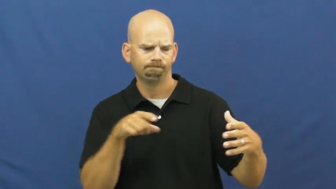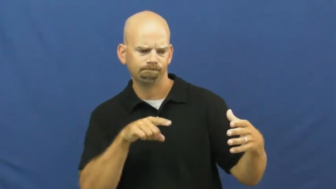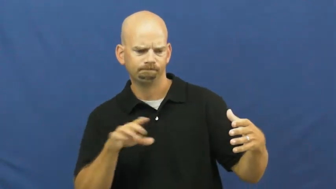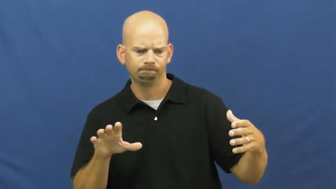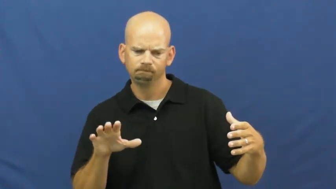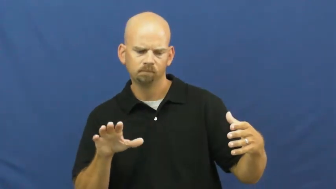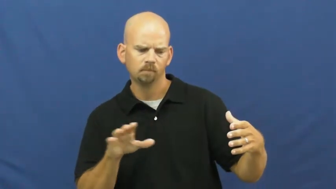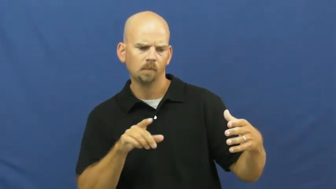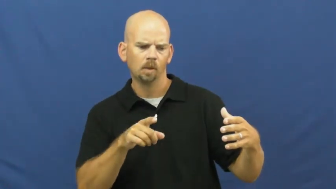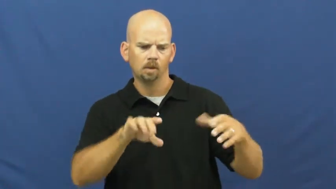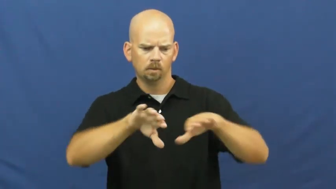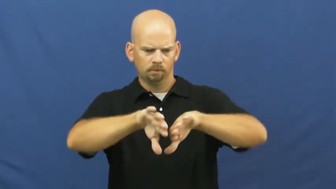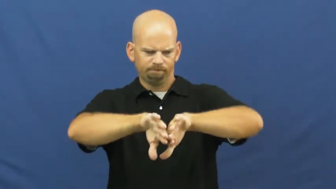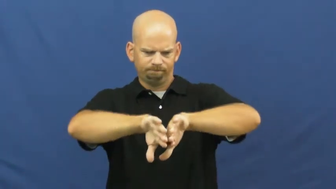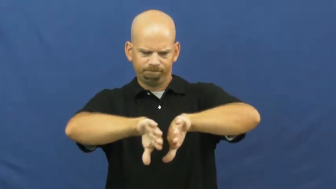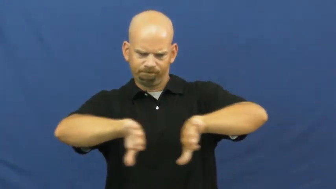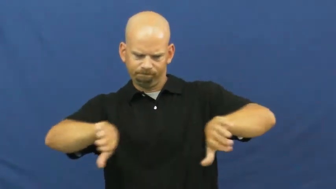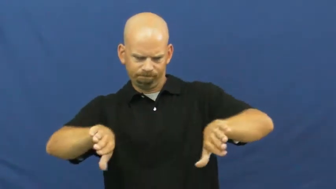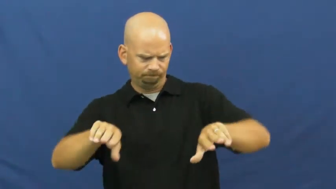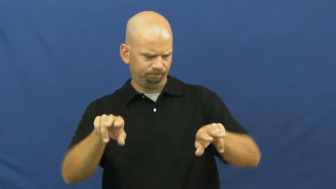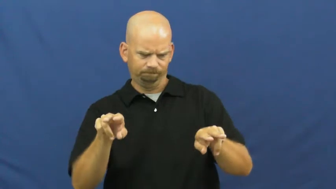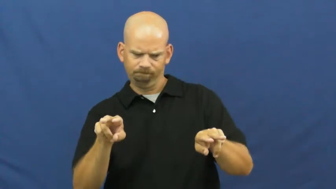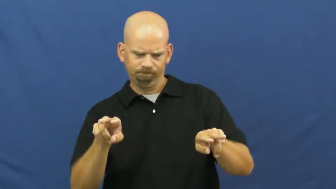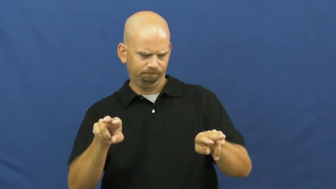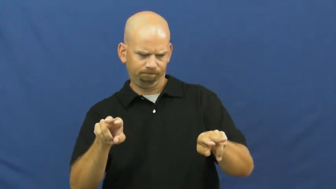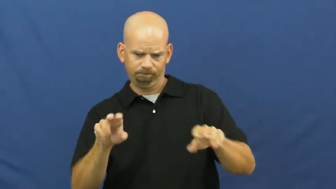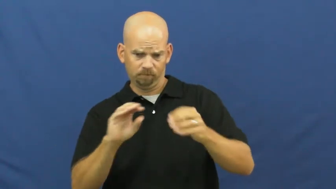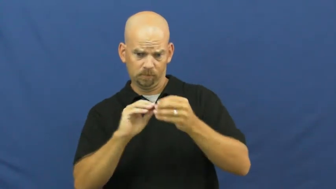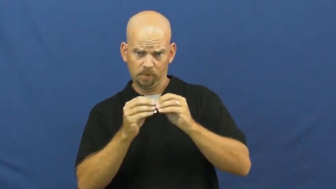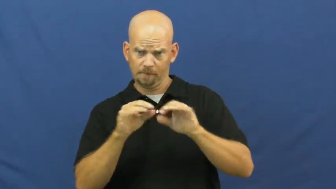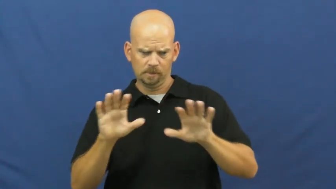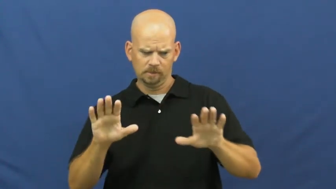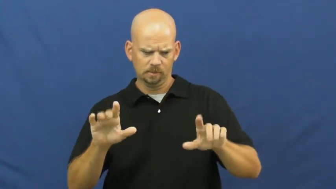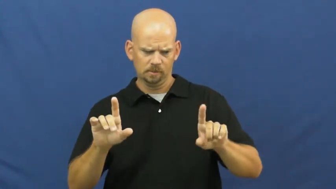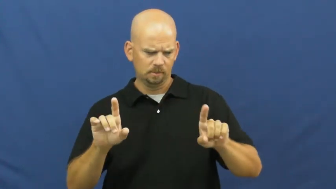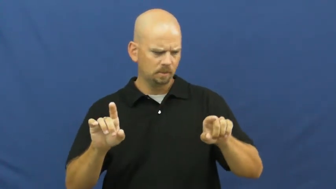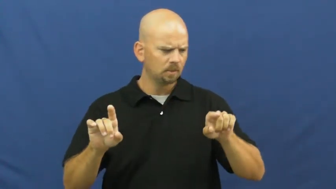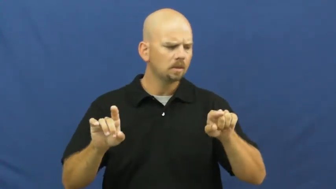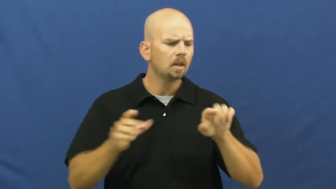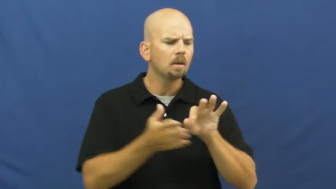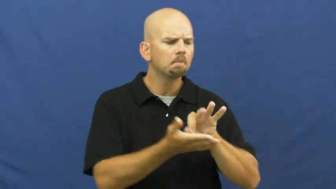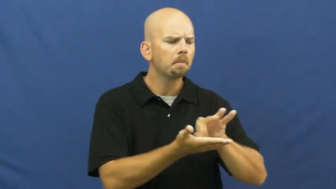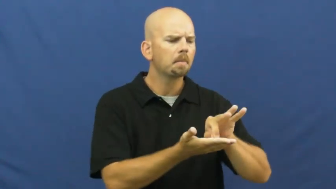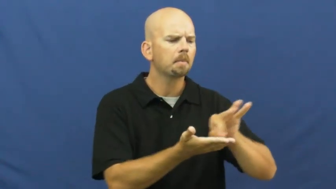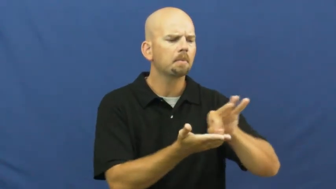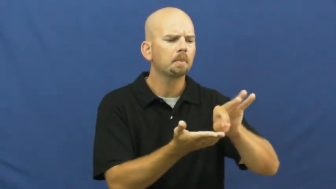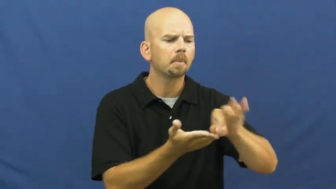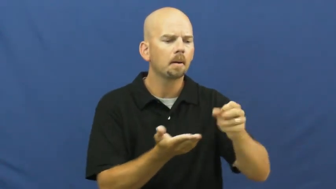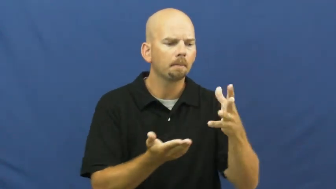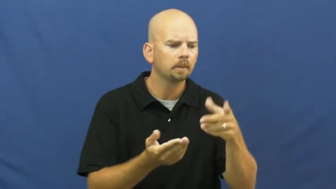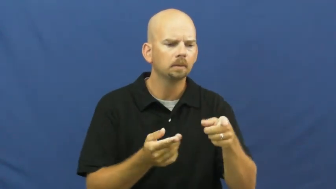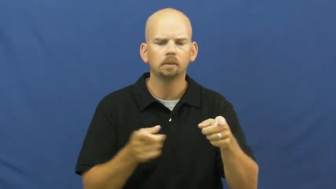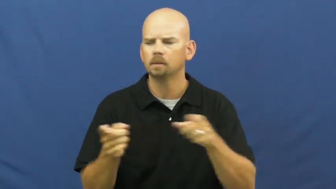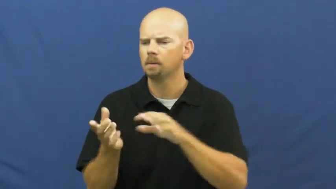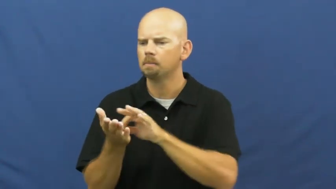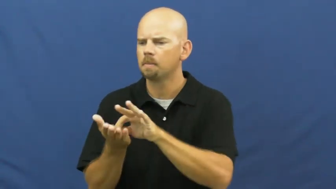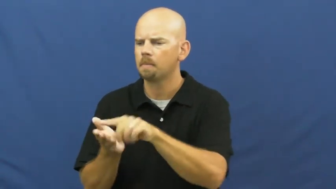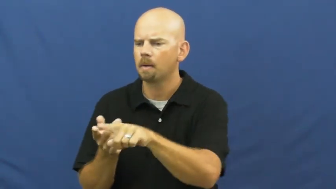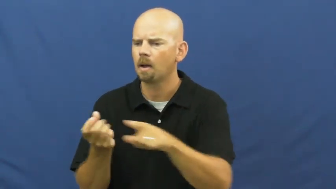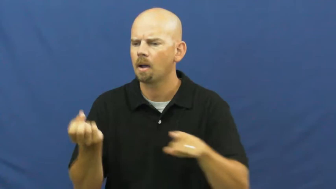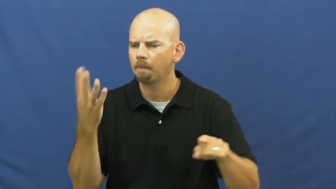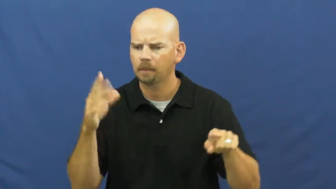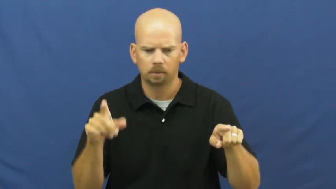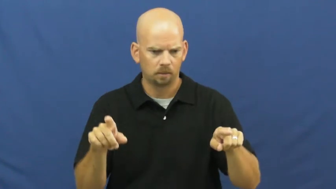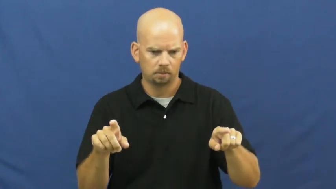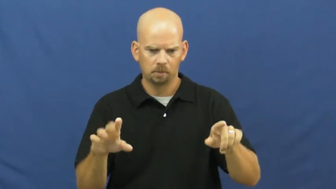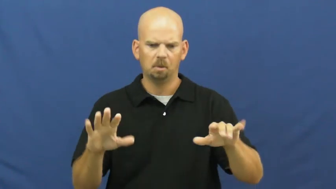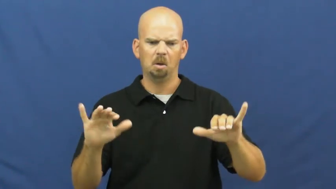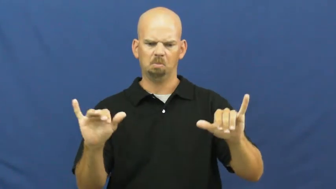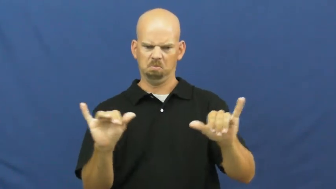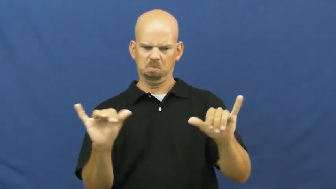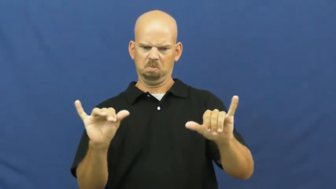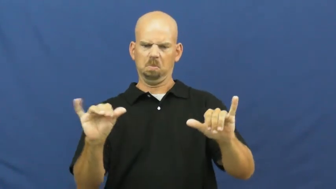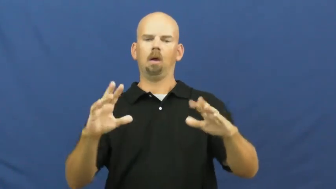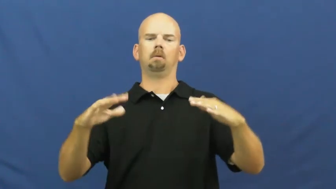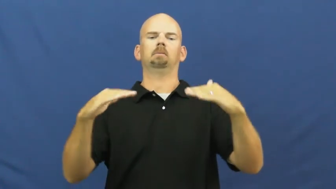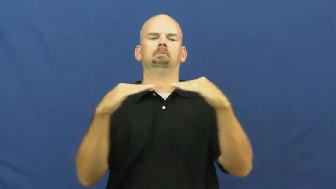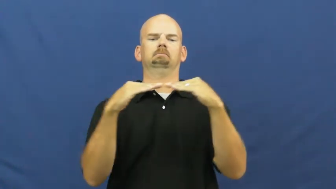even,breakeven